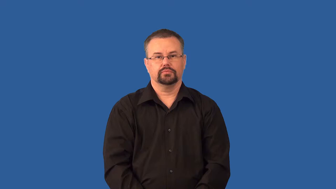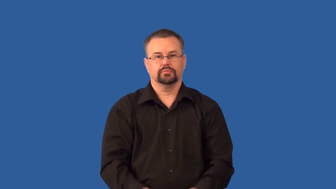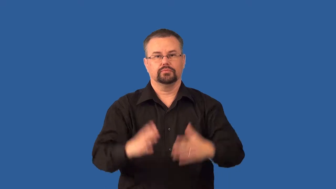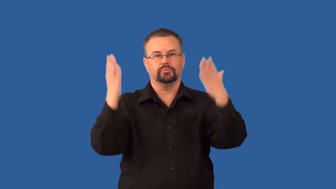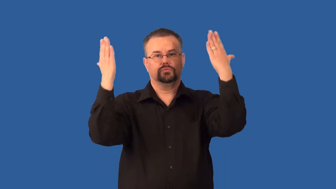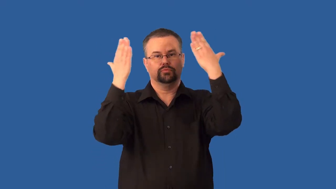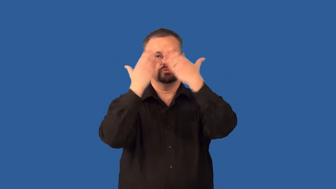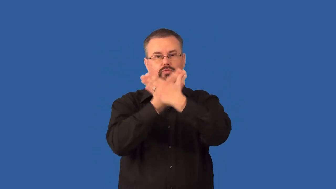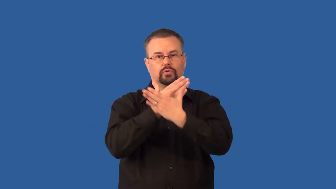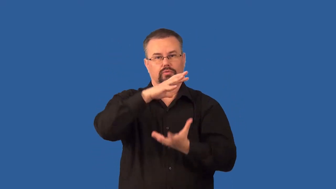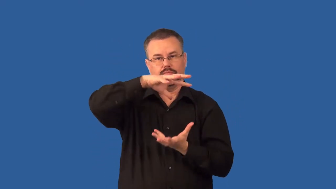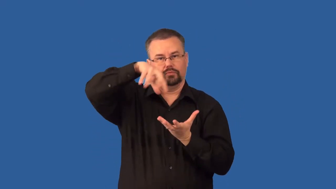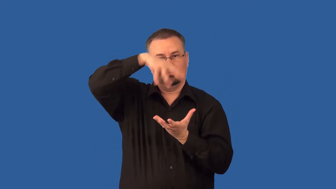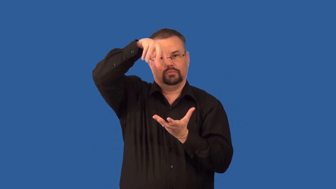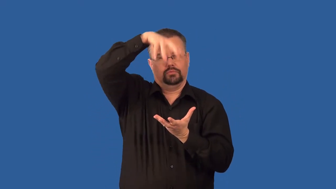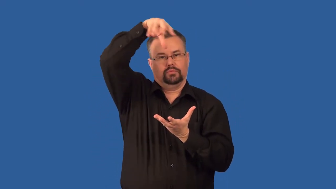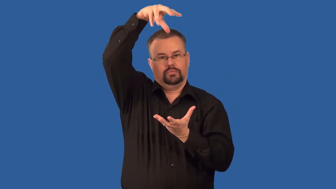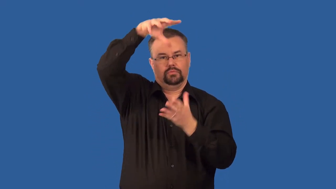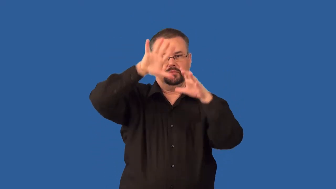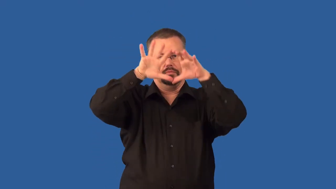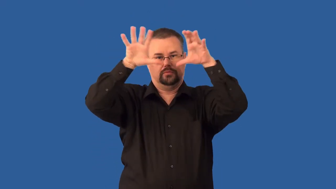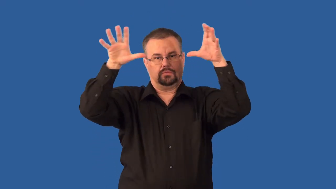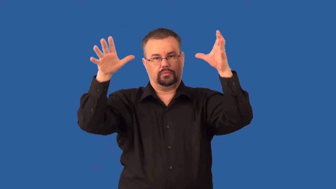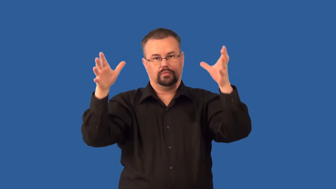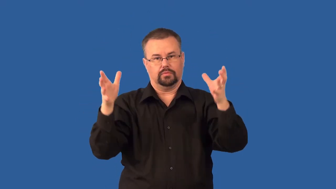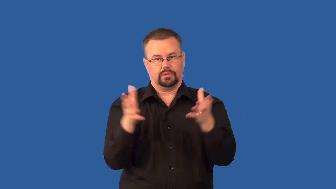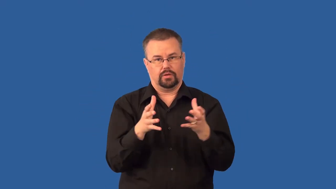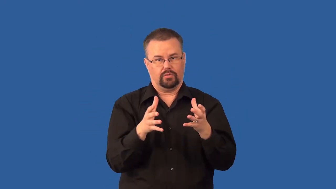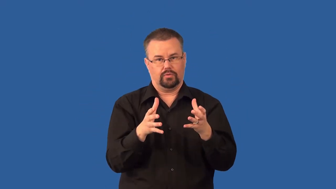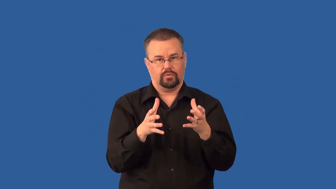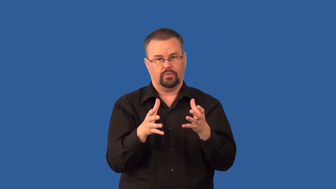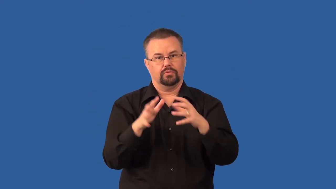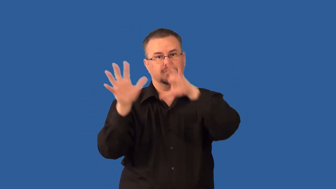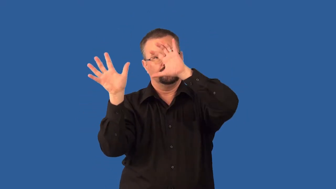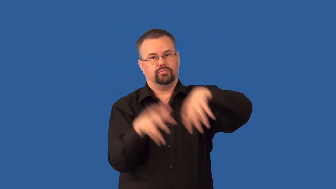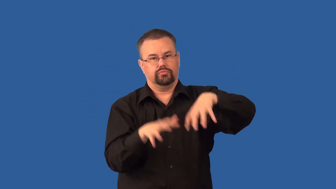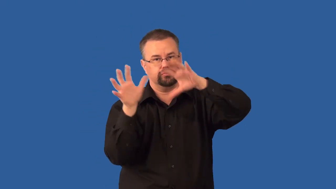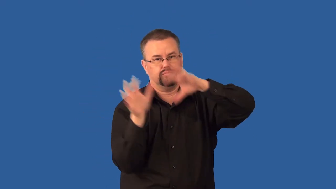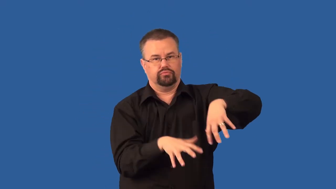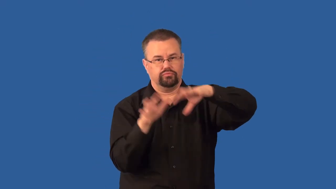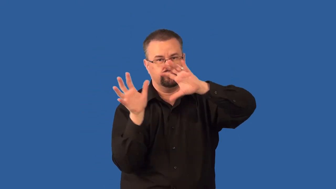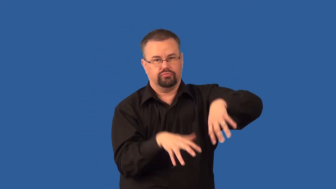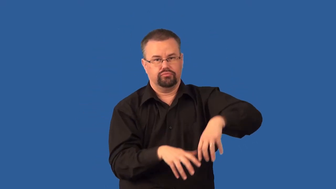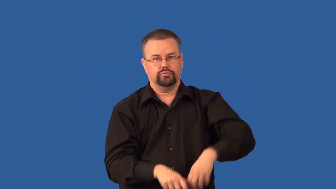supercell